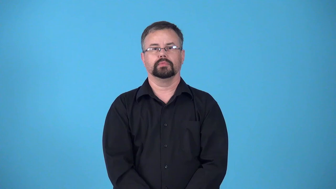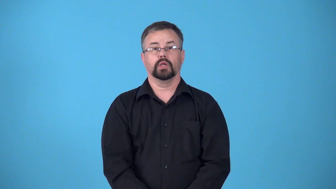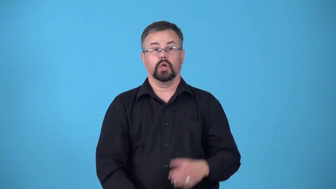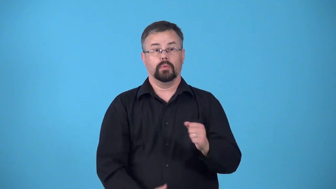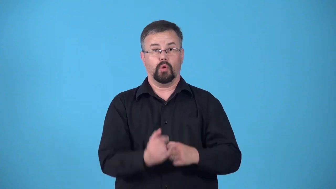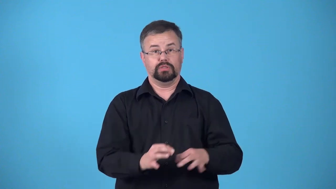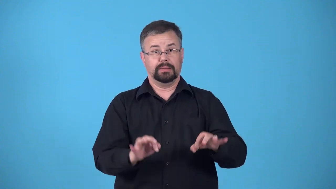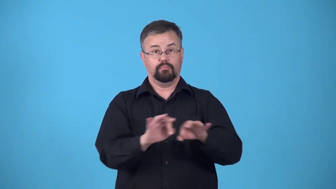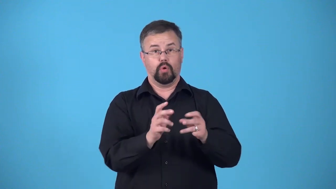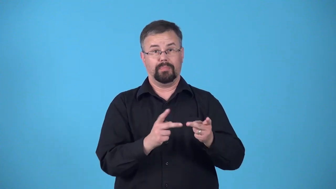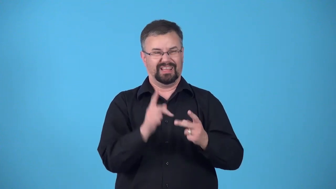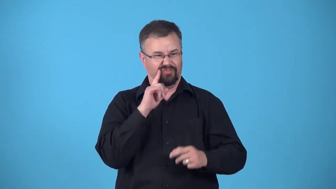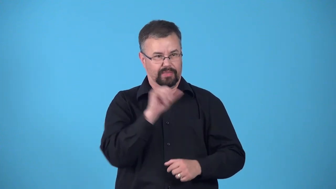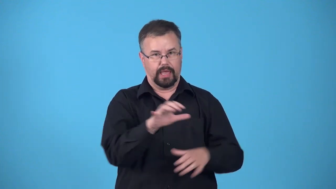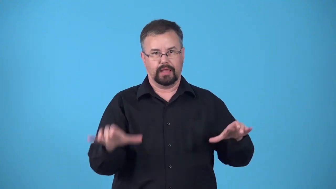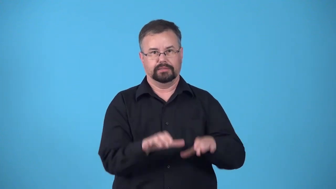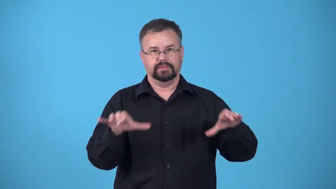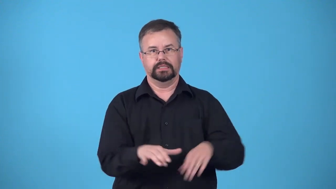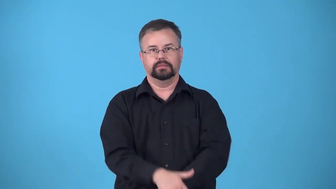capital